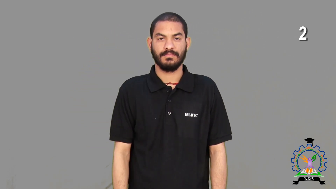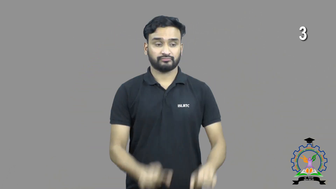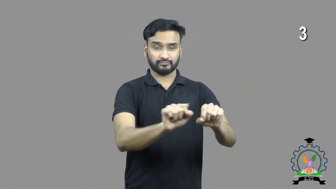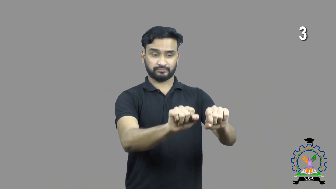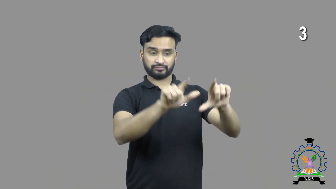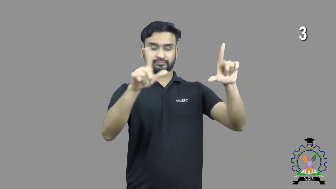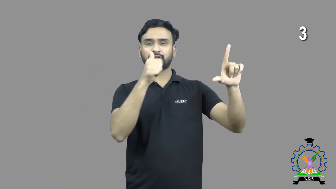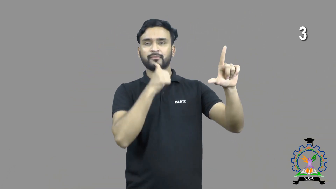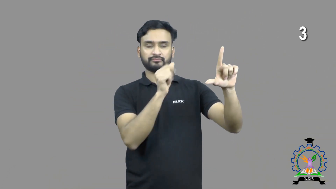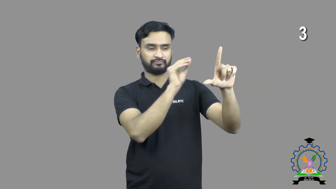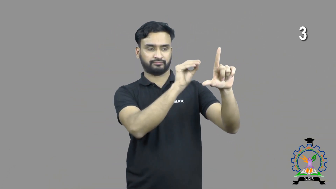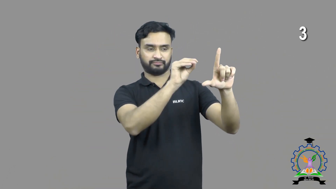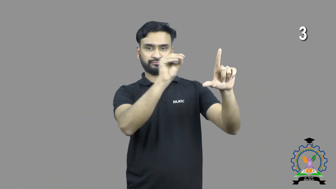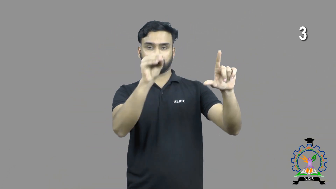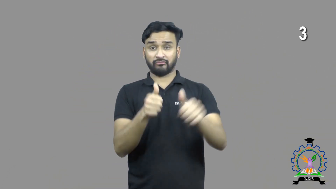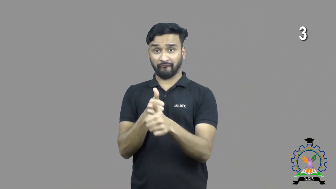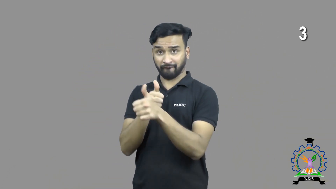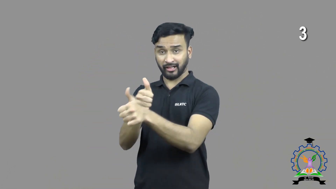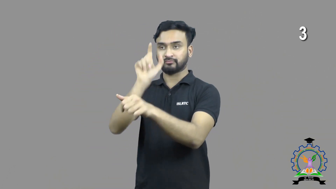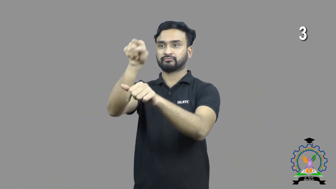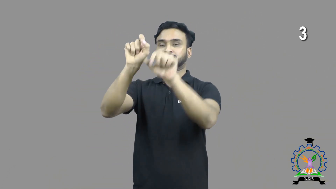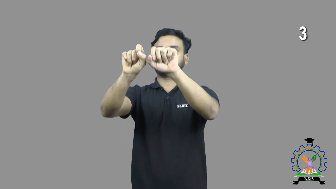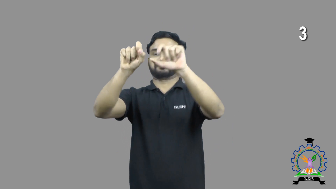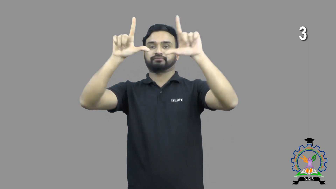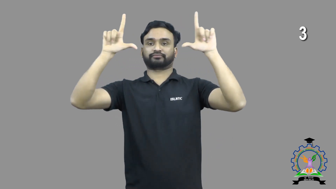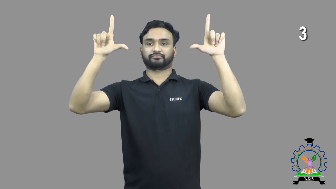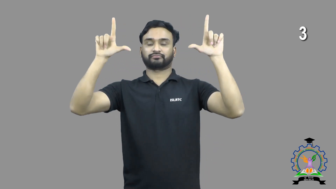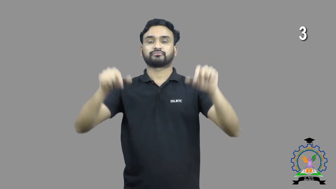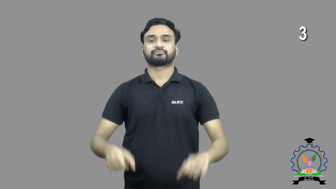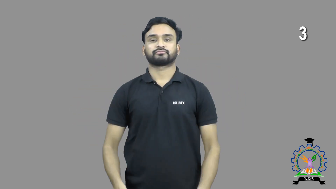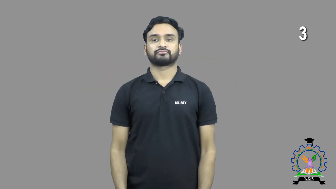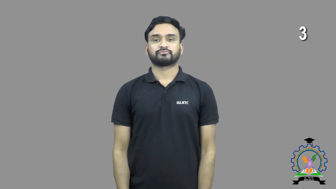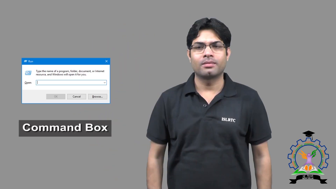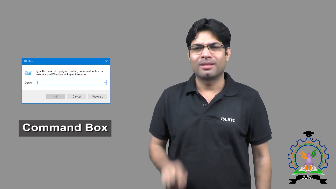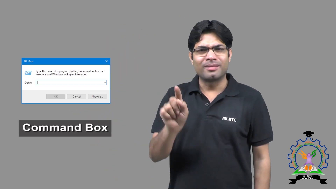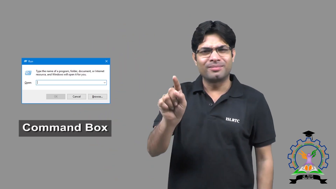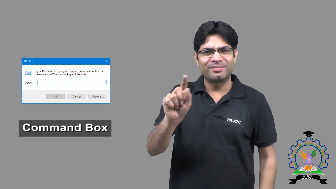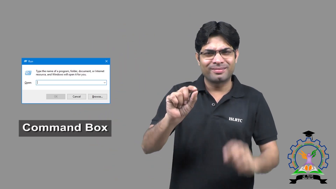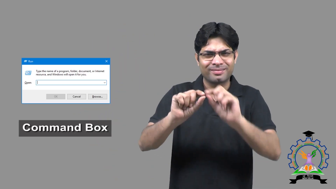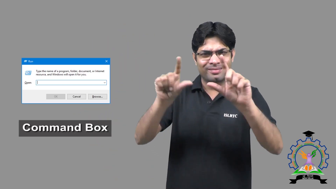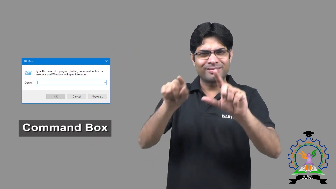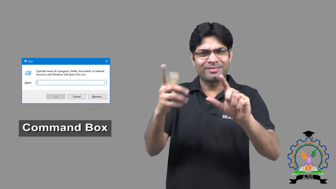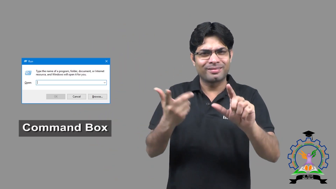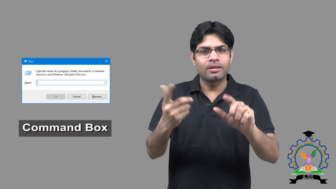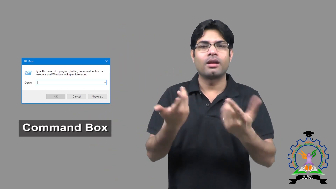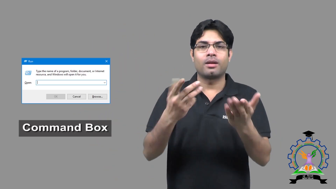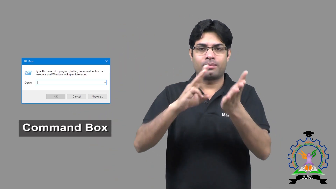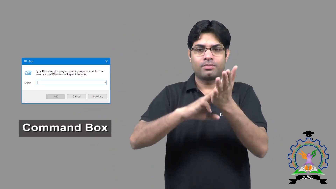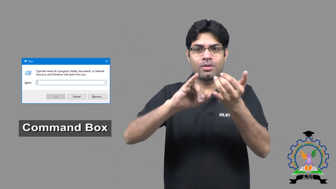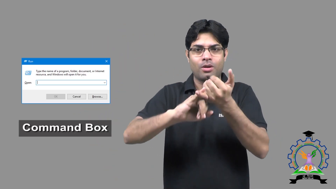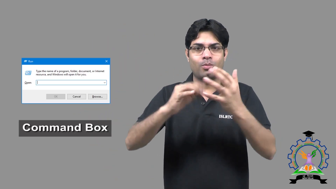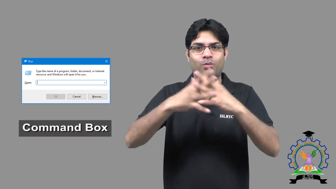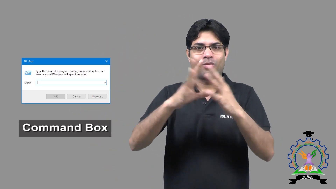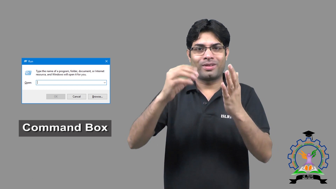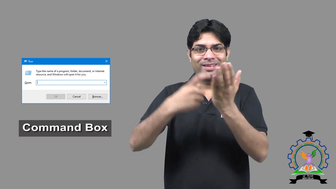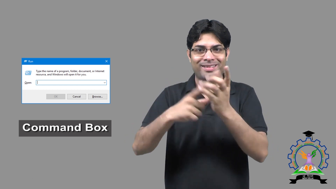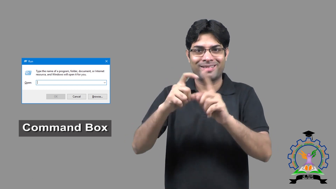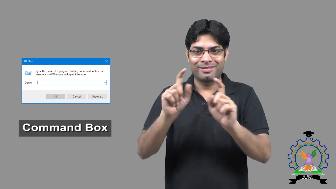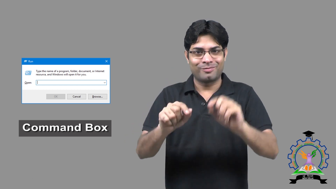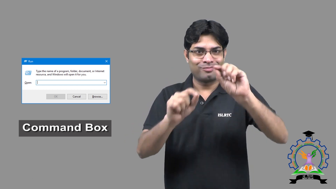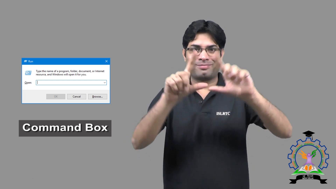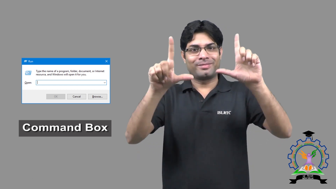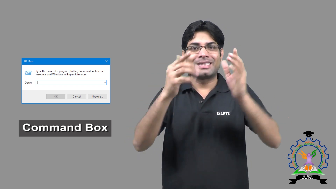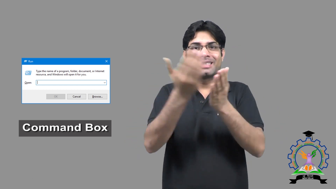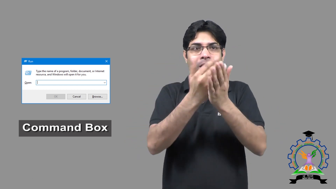Command Box